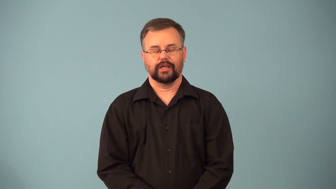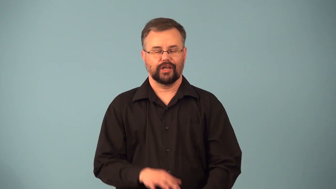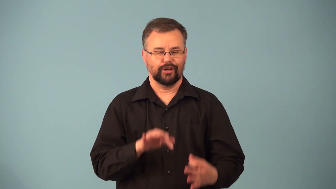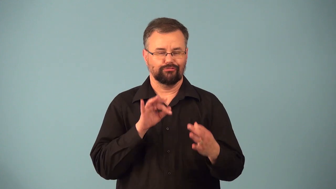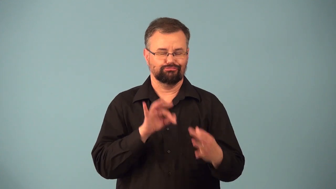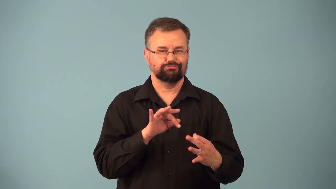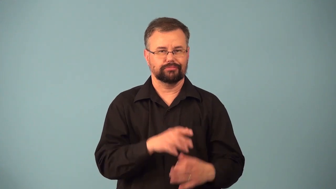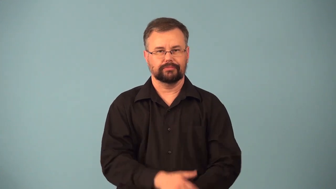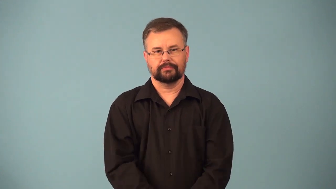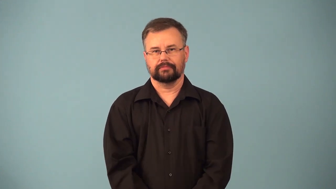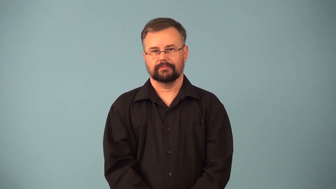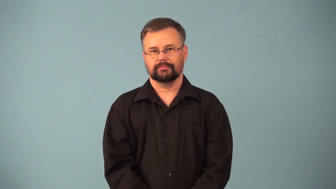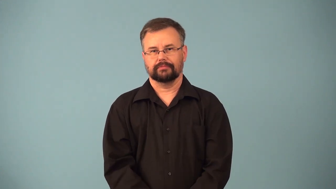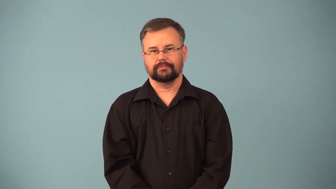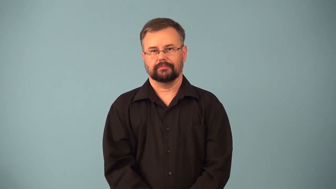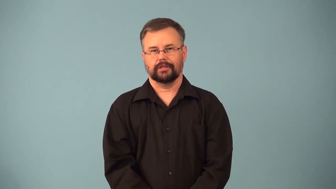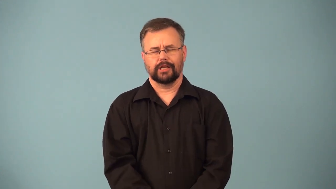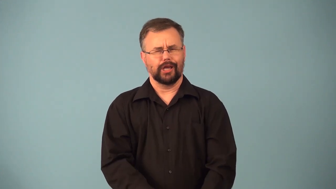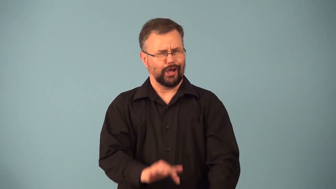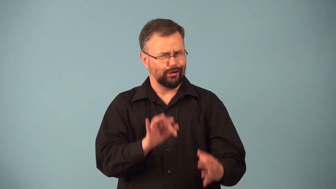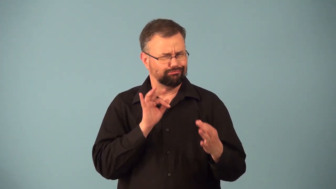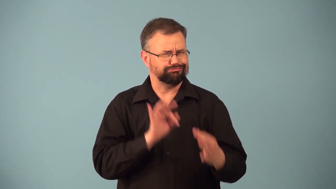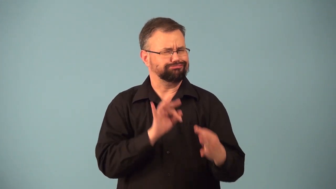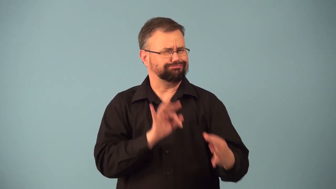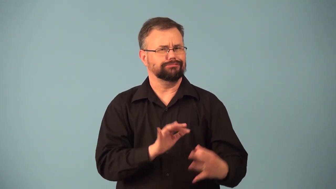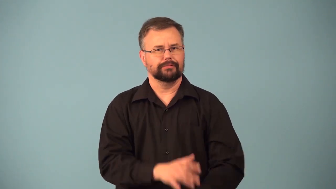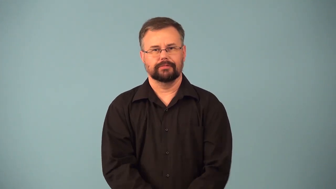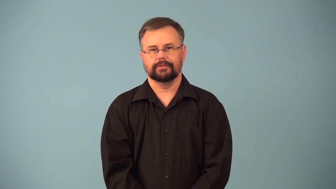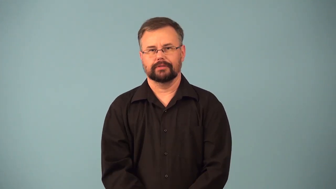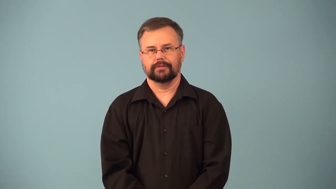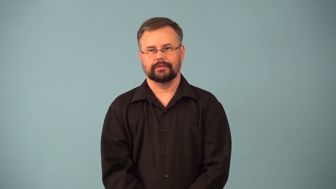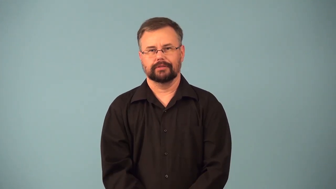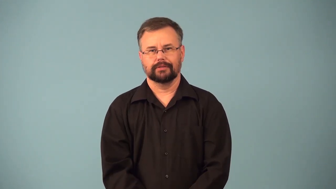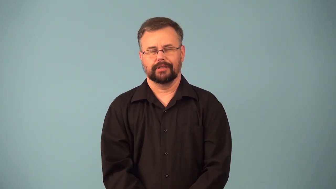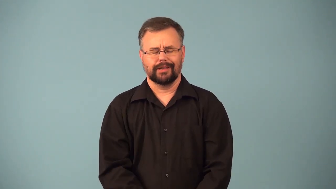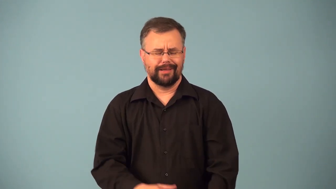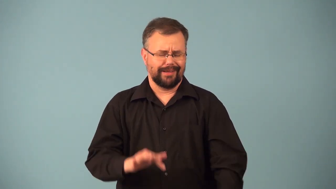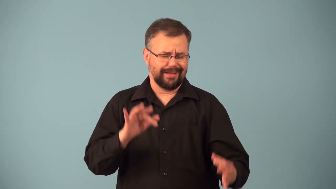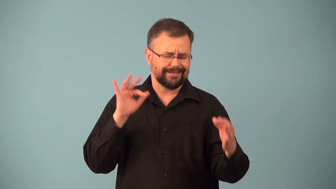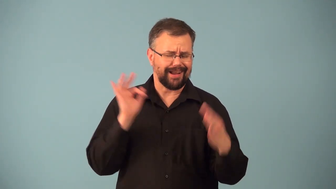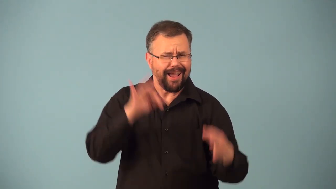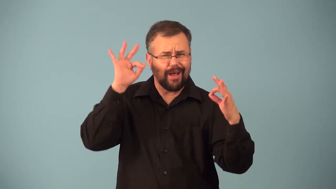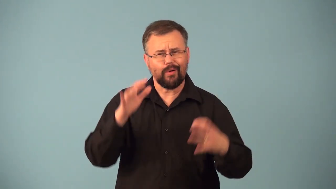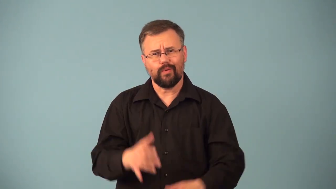phat,phatter,phattest